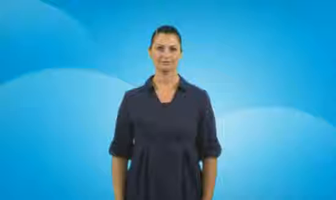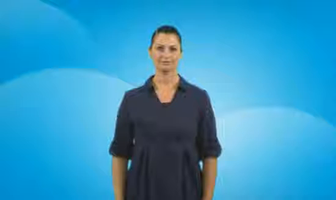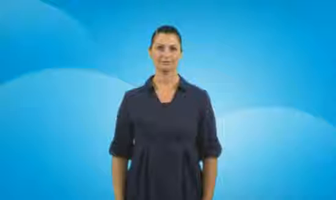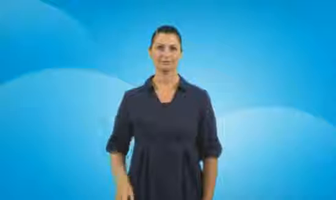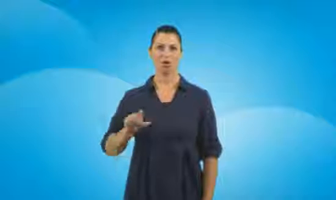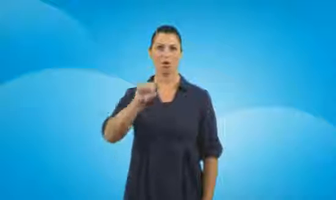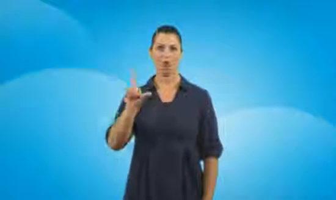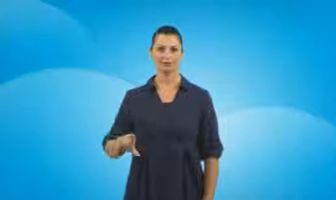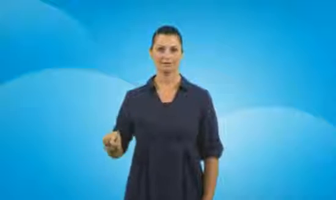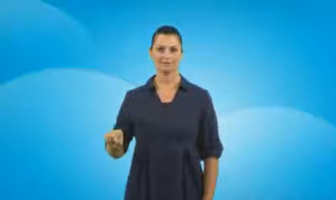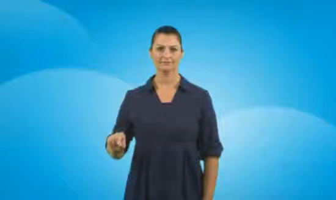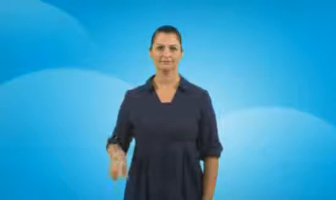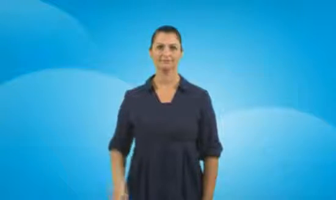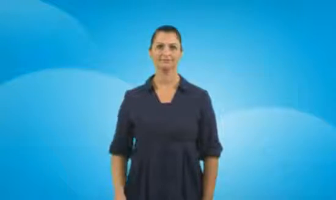Italy